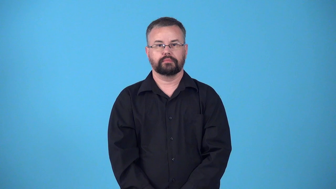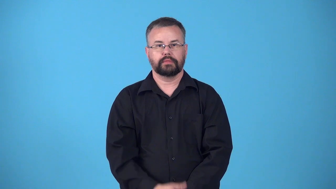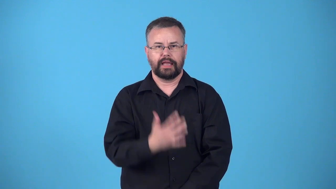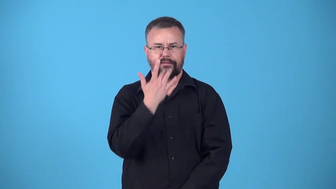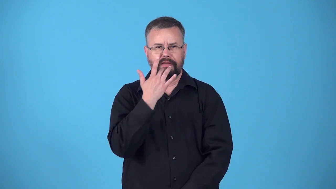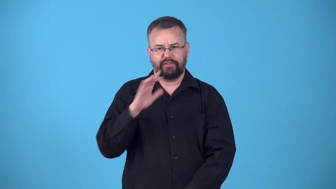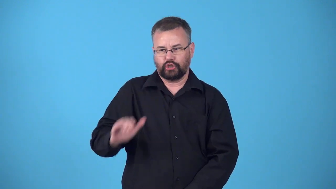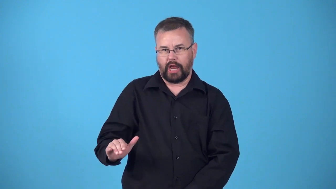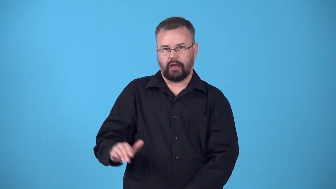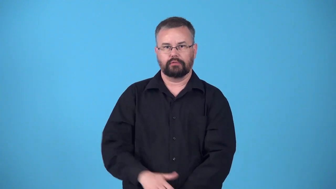golden child